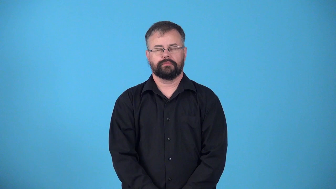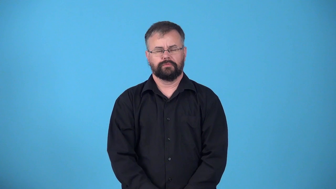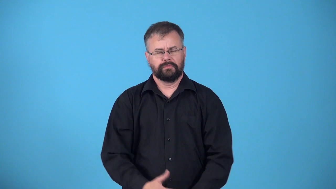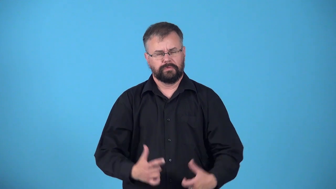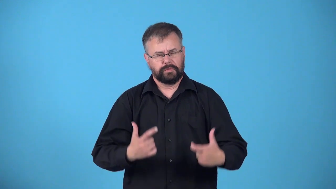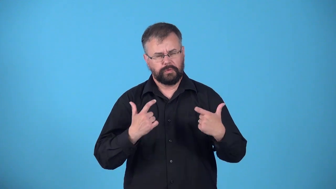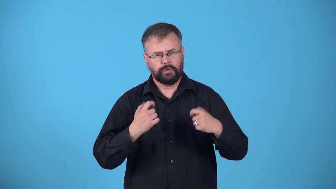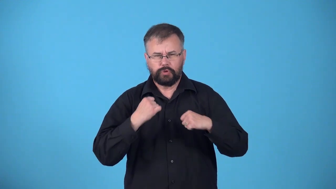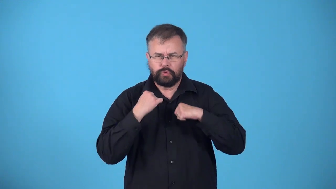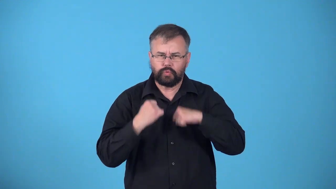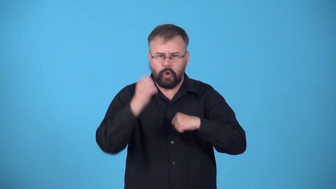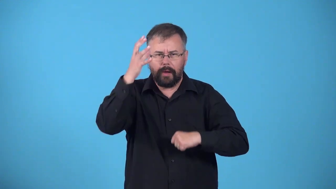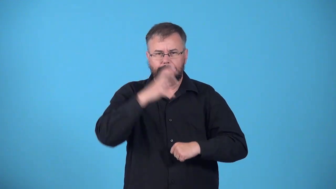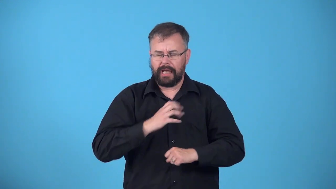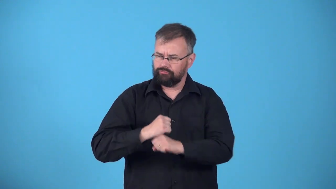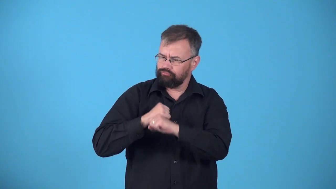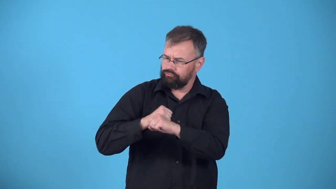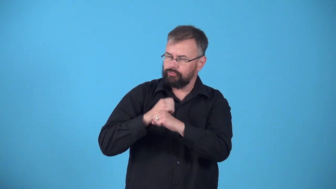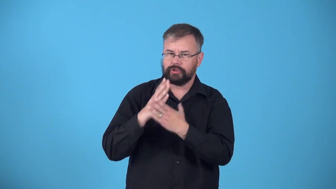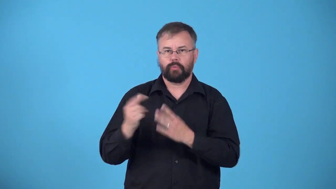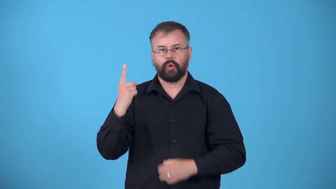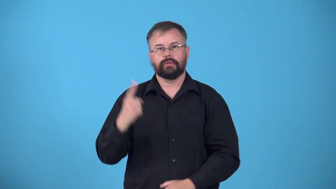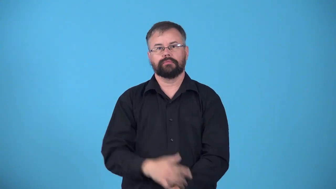heavy